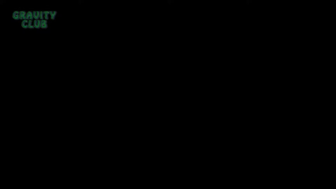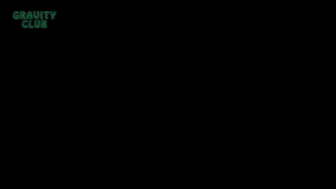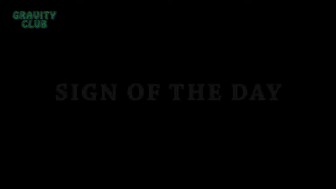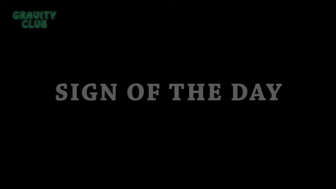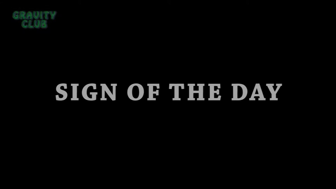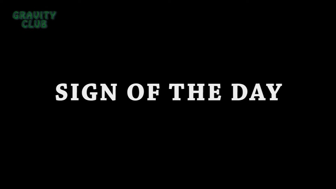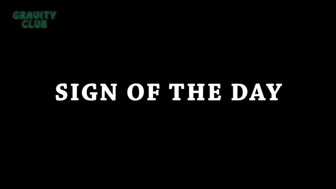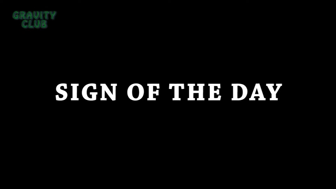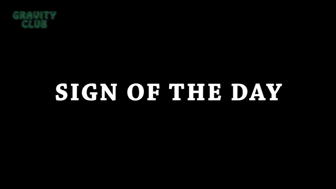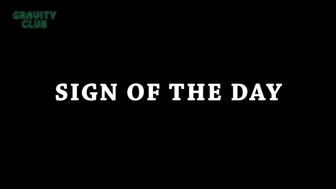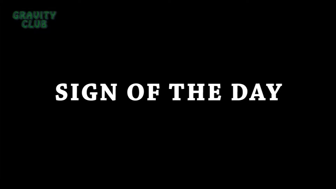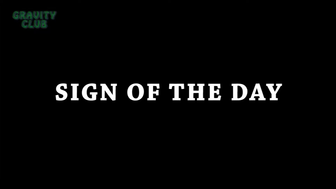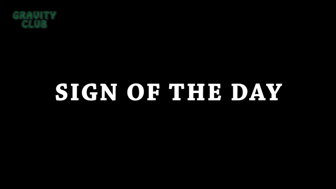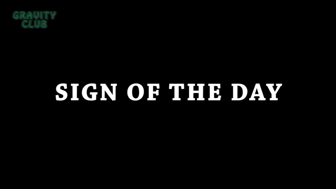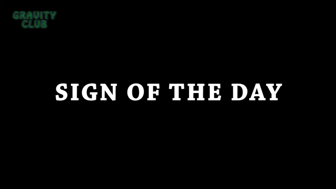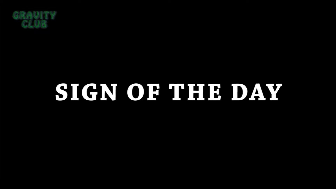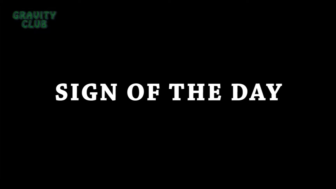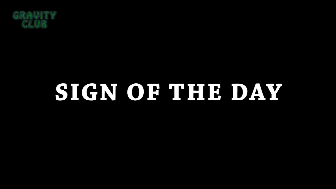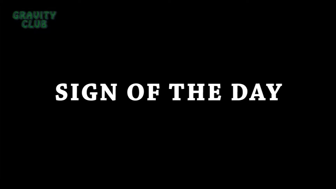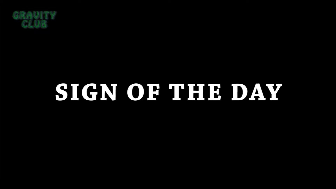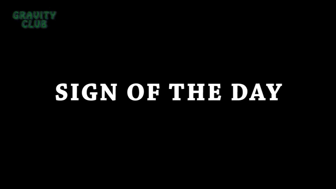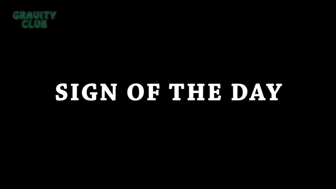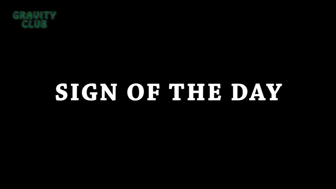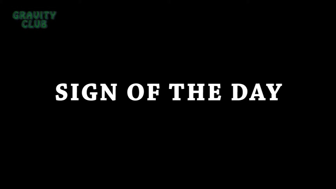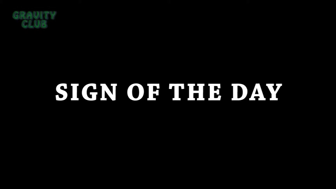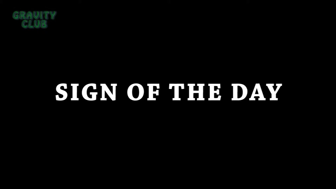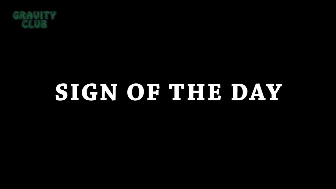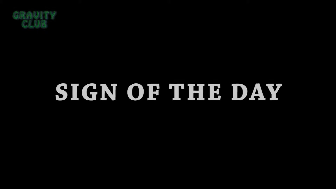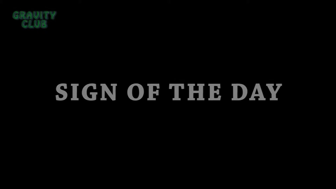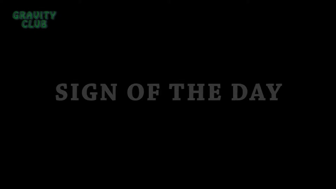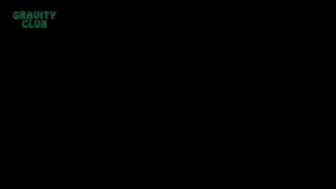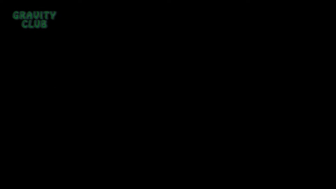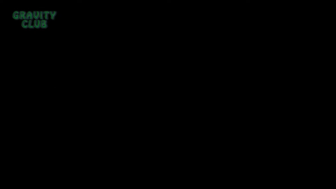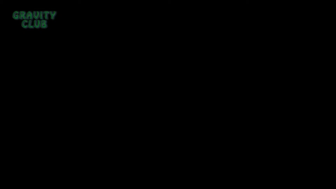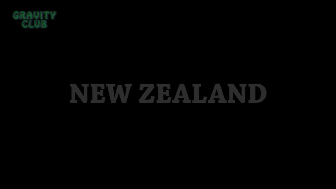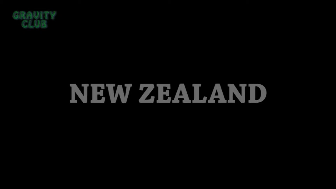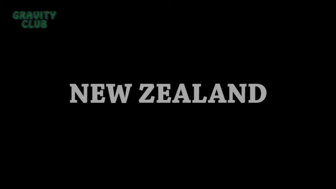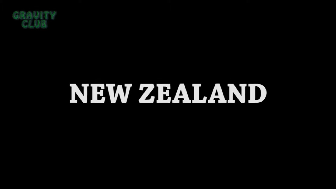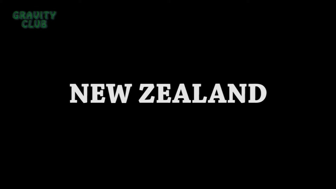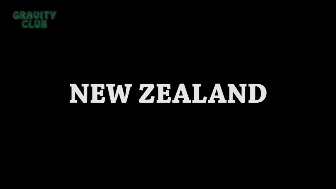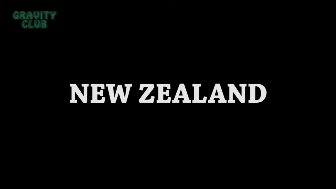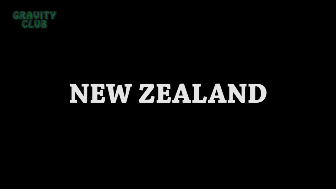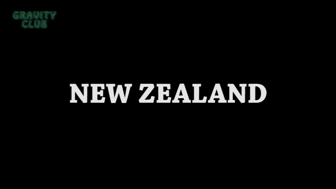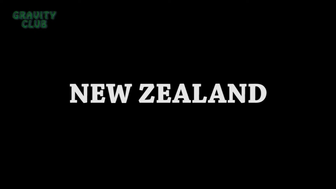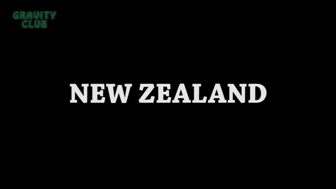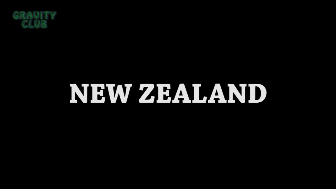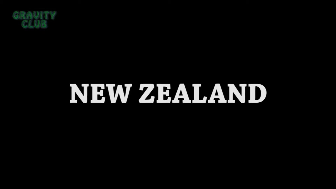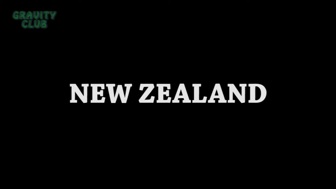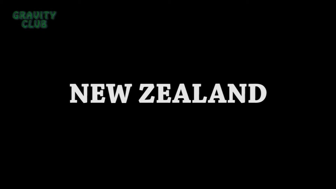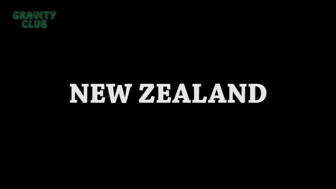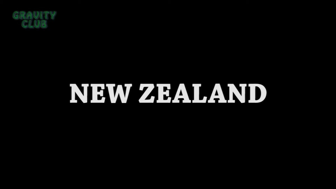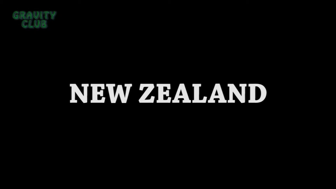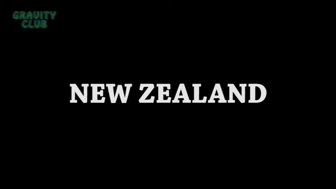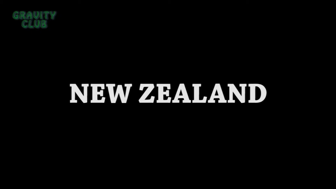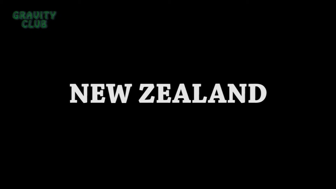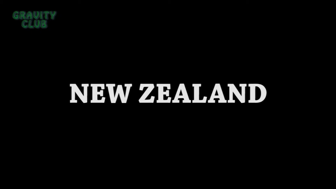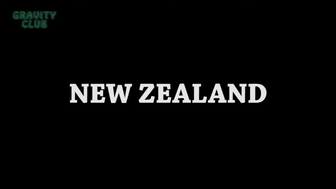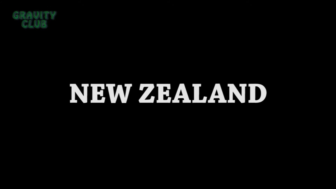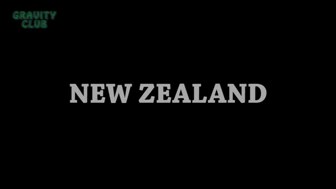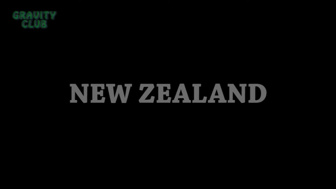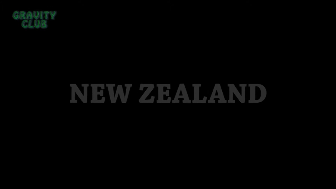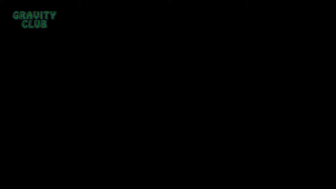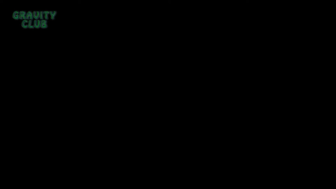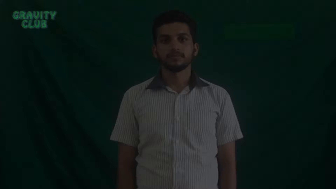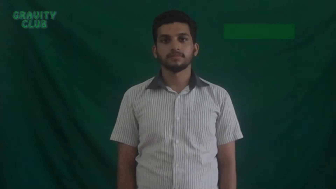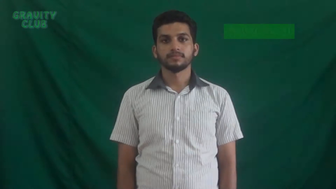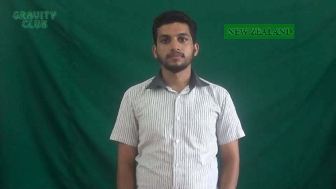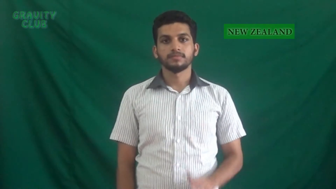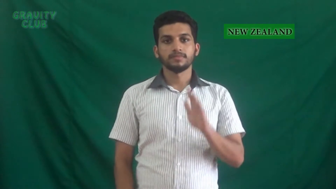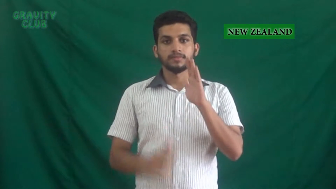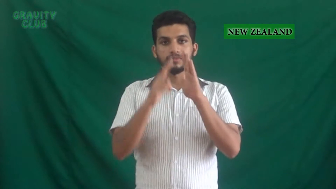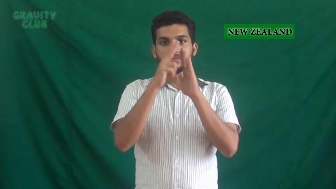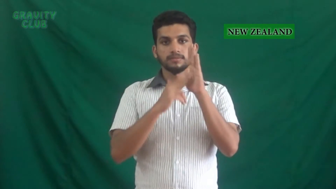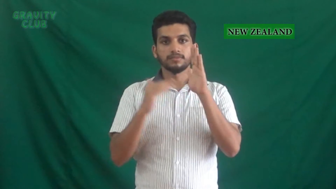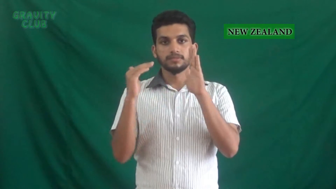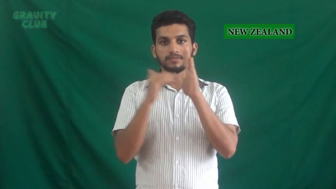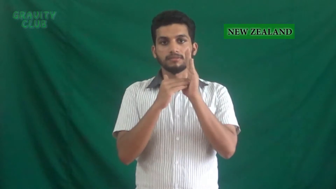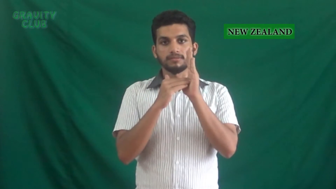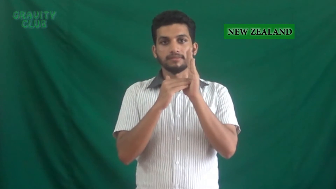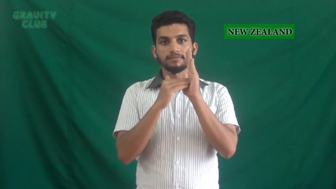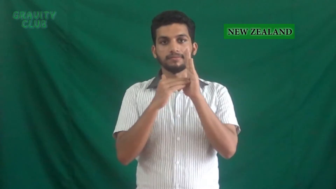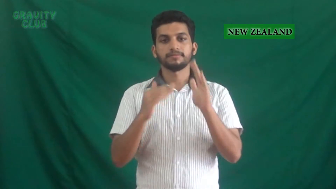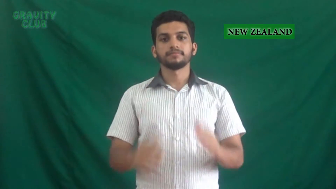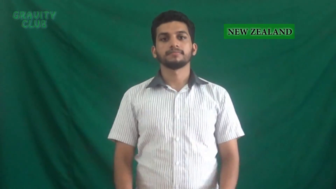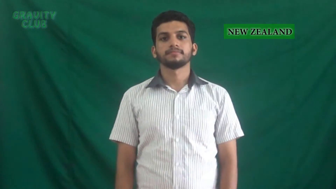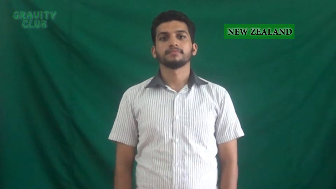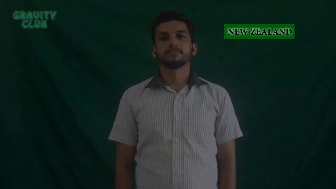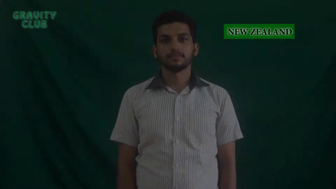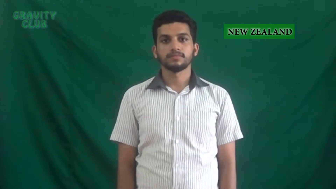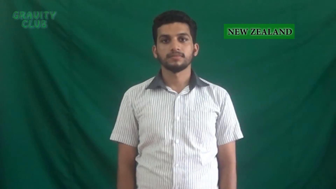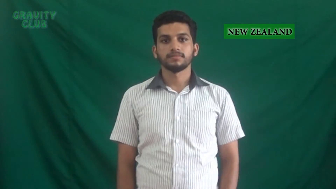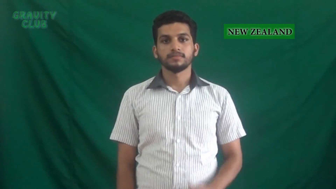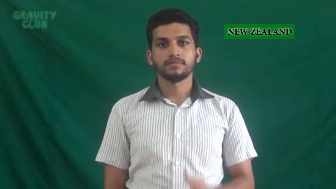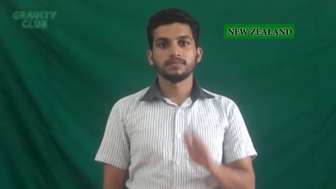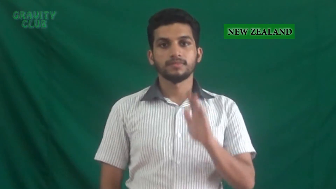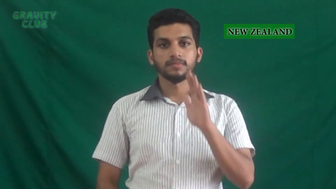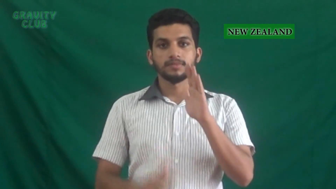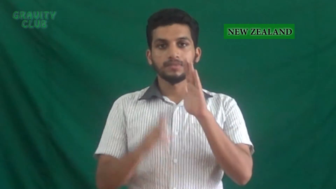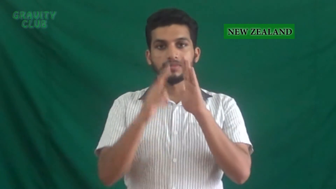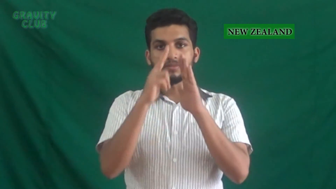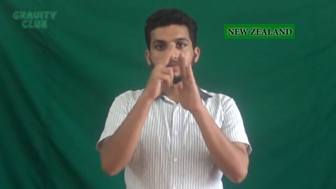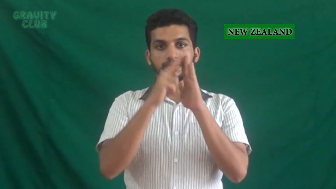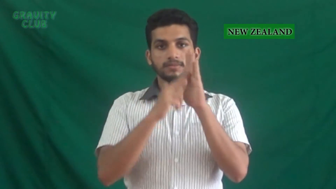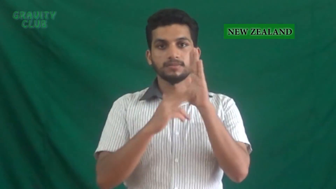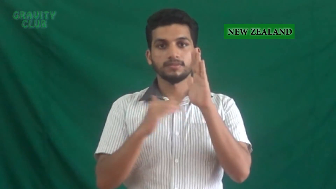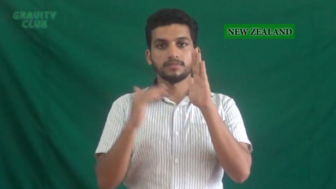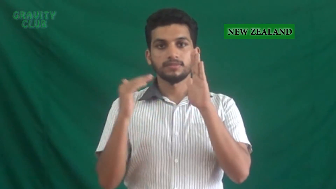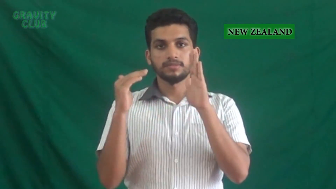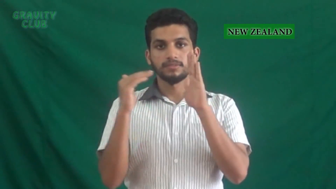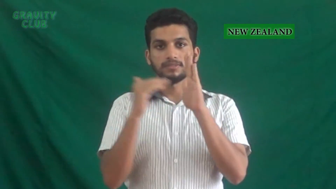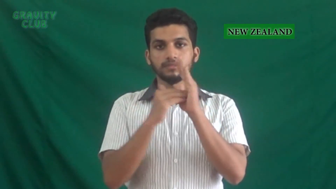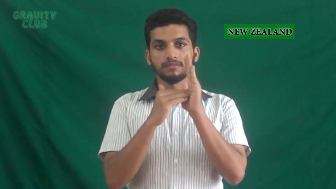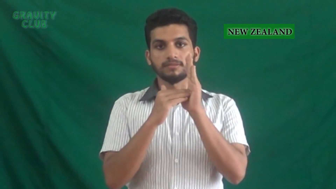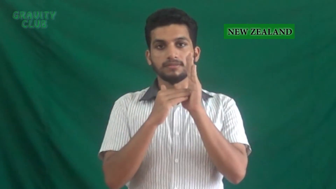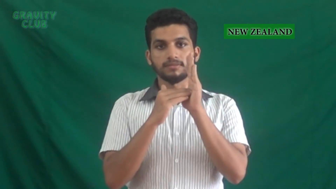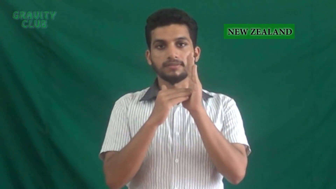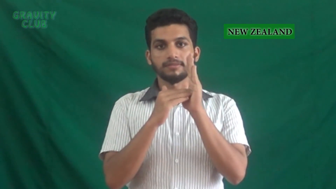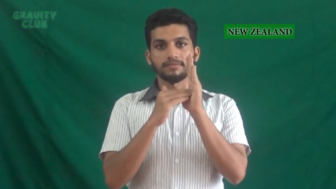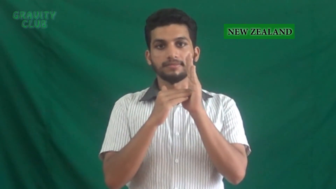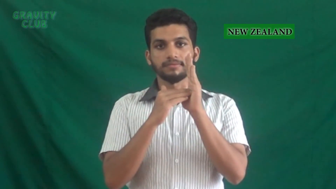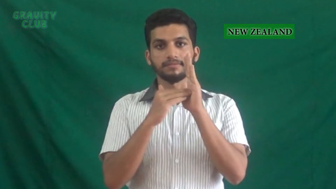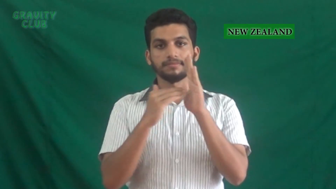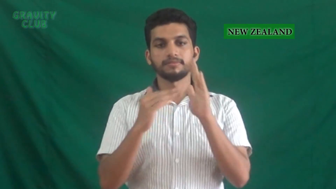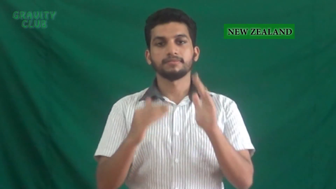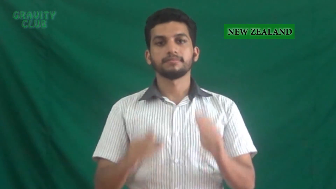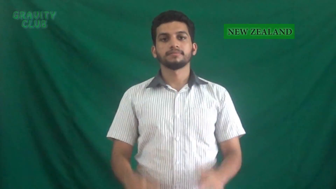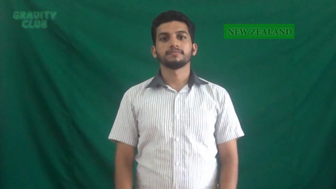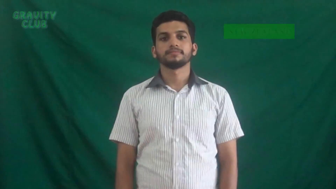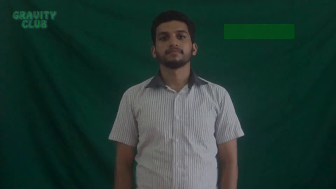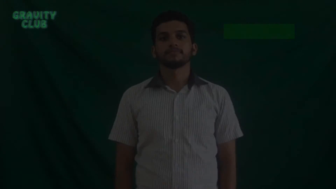New Zealand